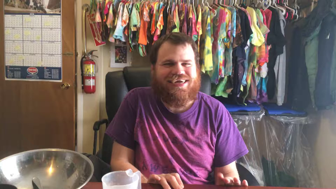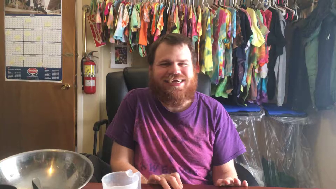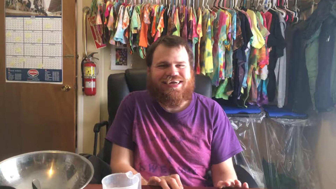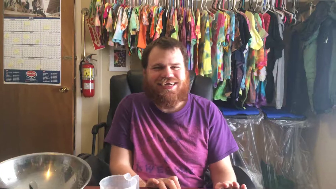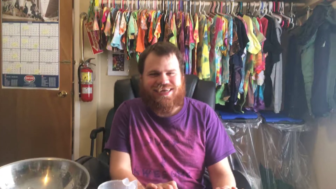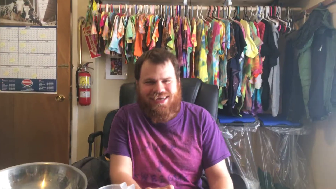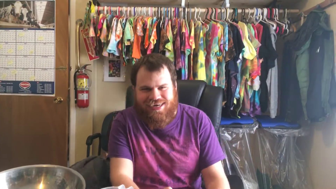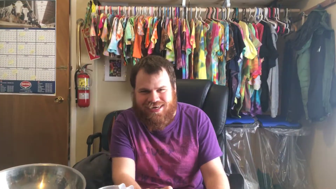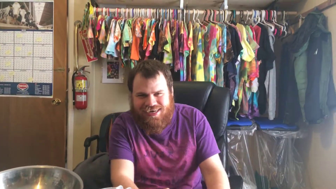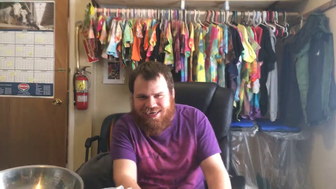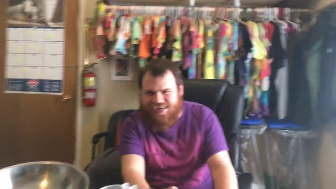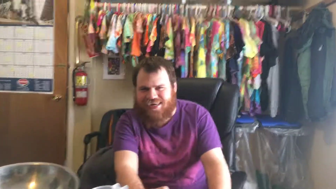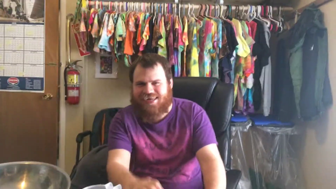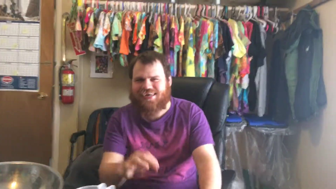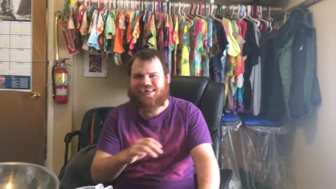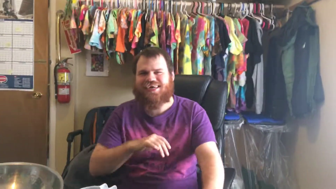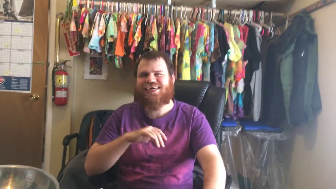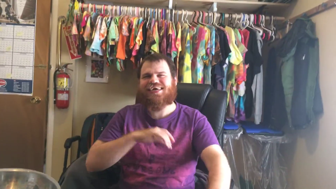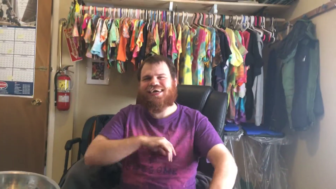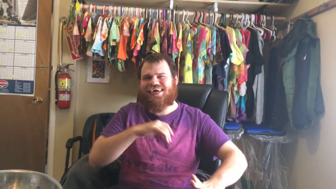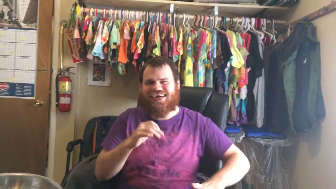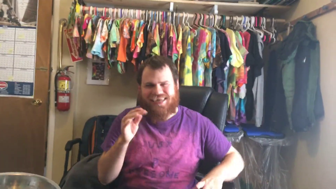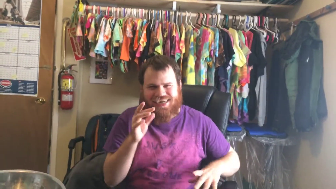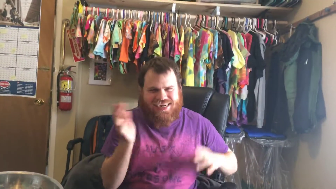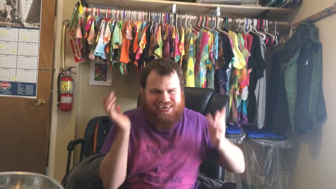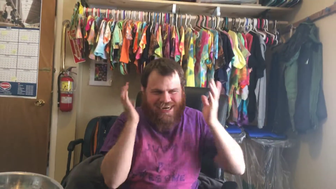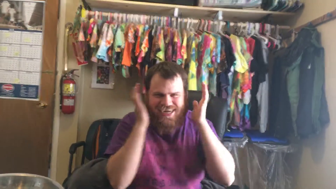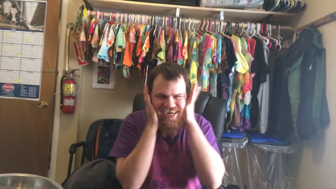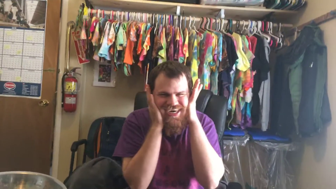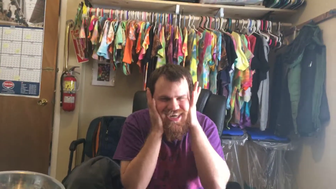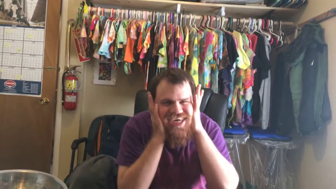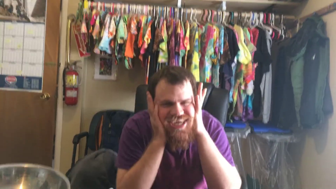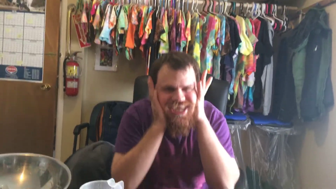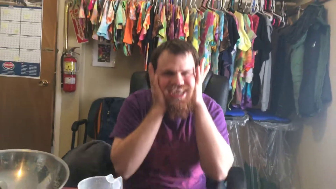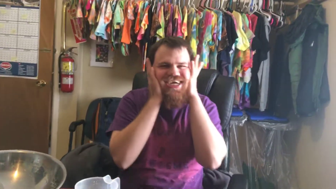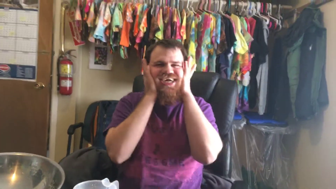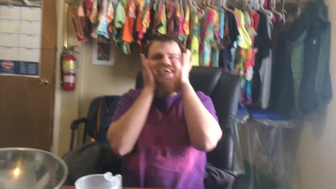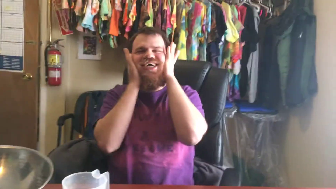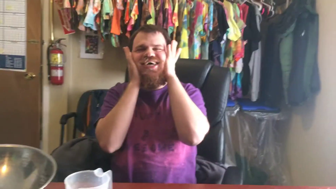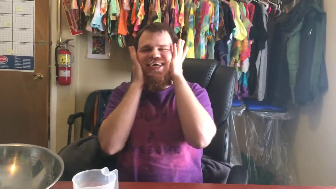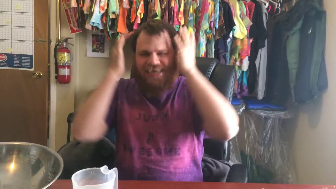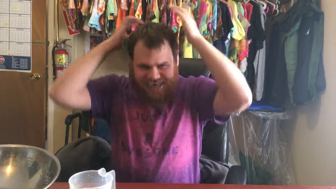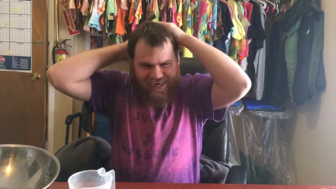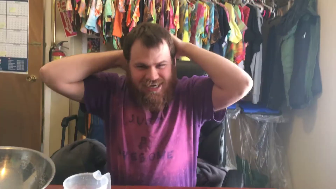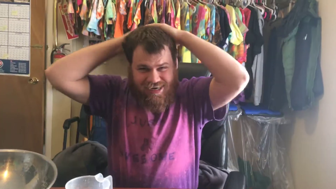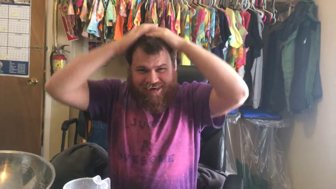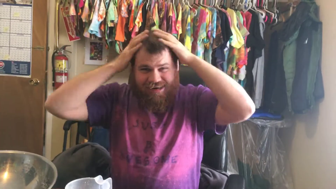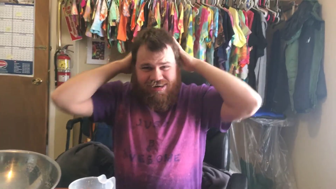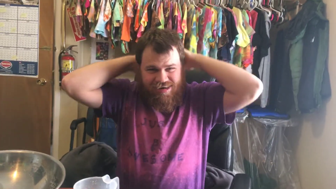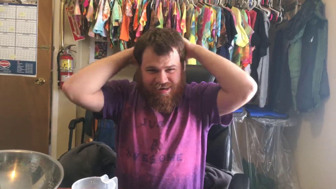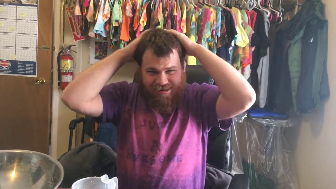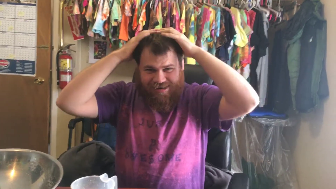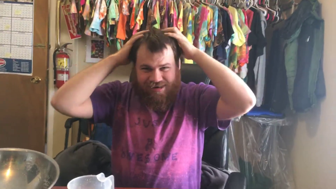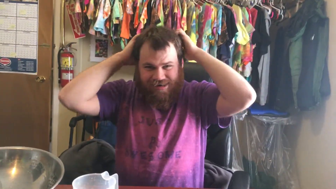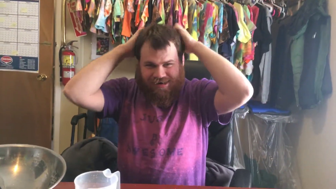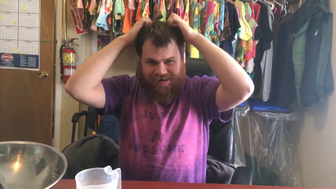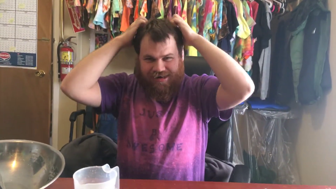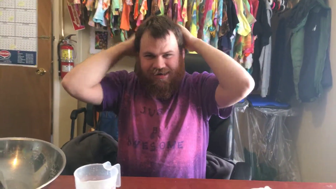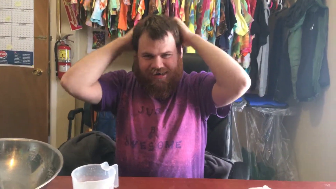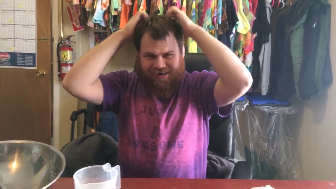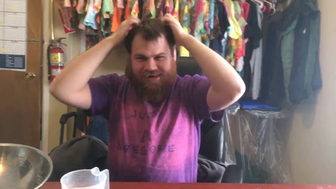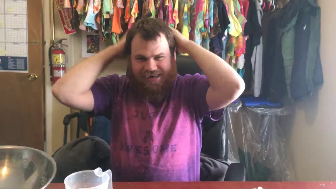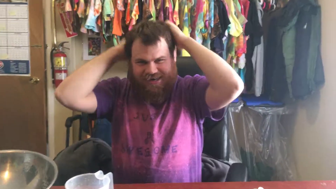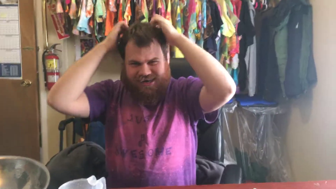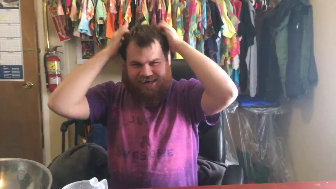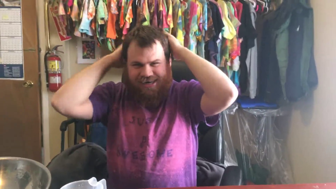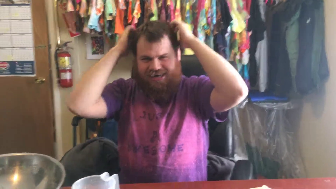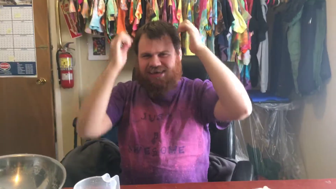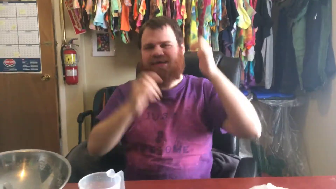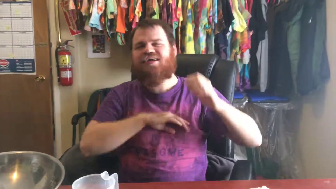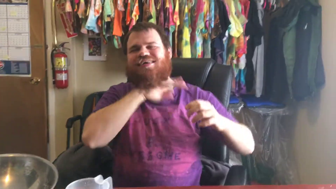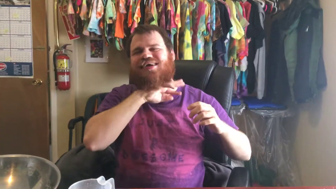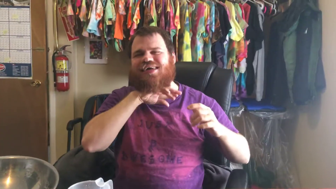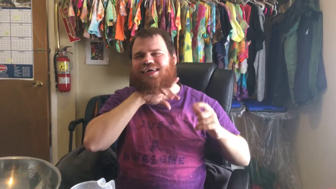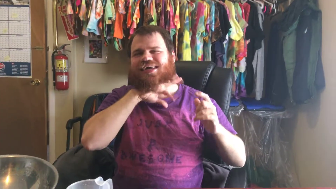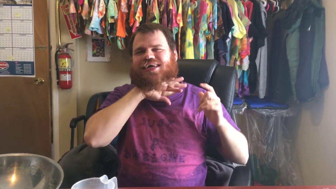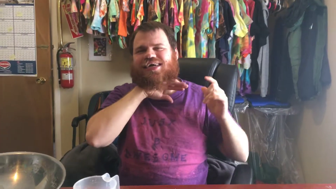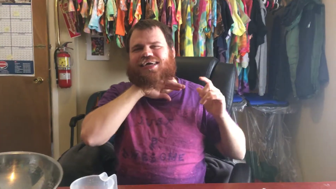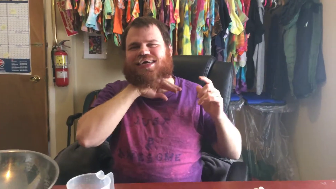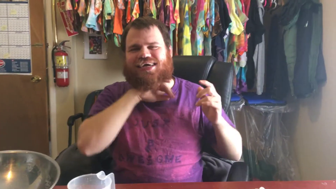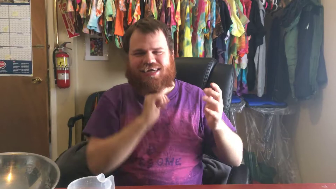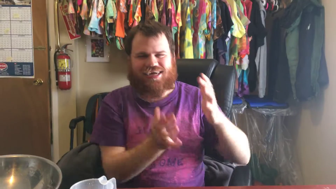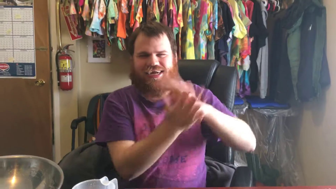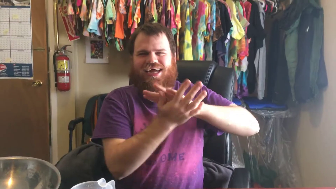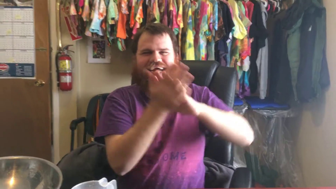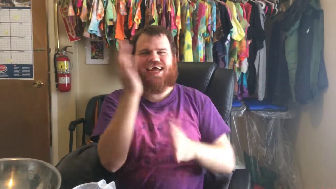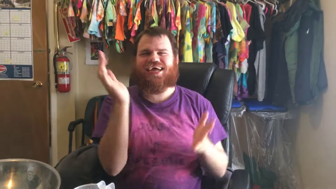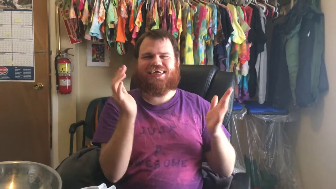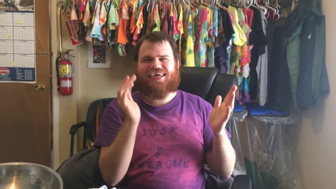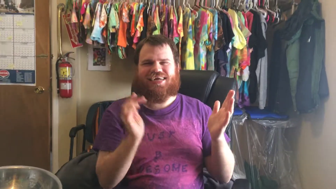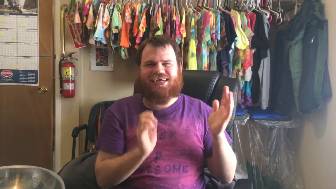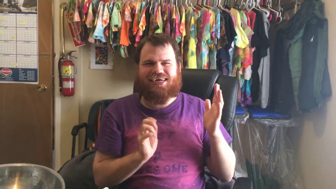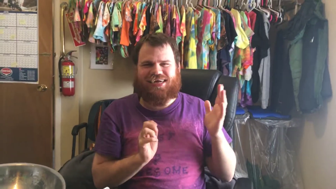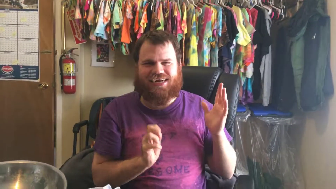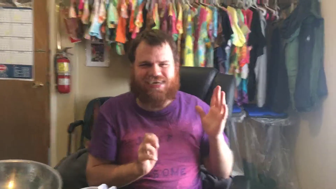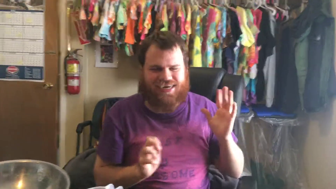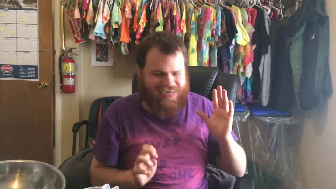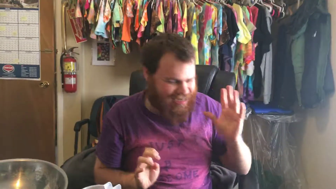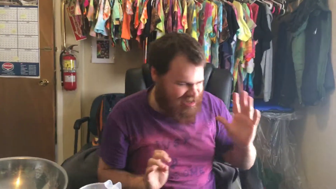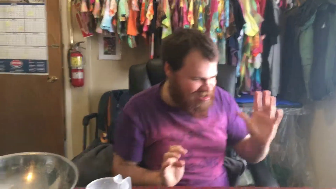DYK